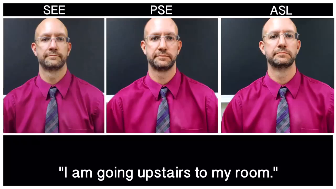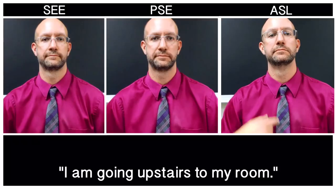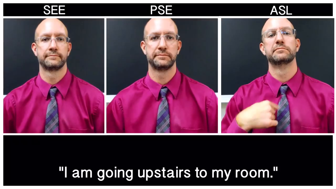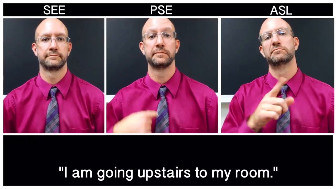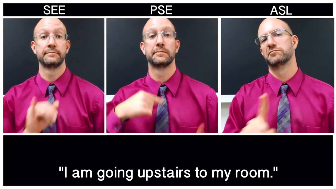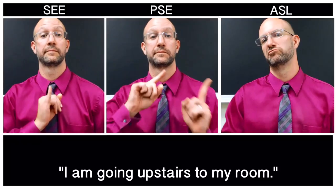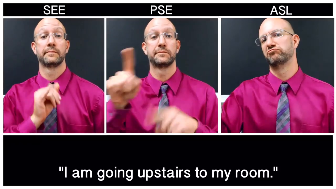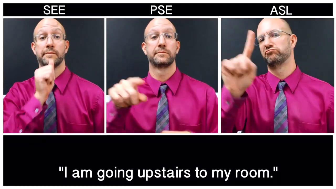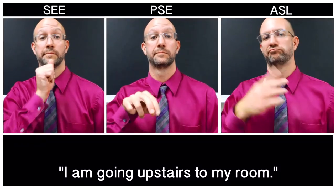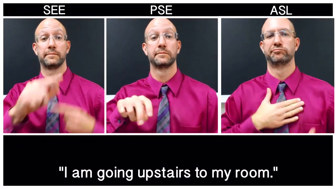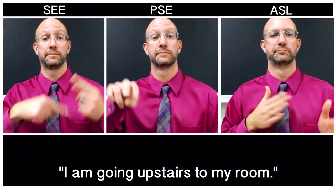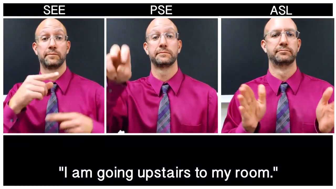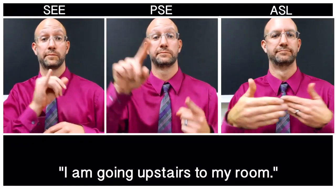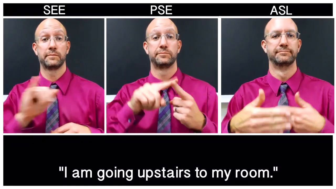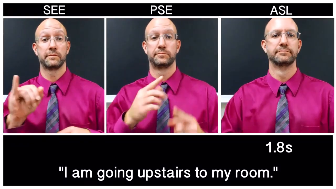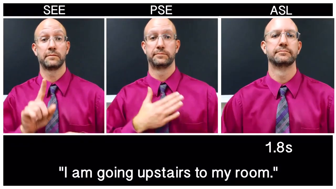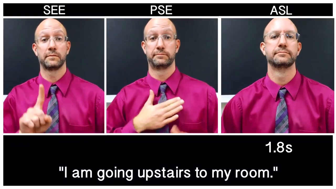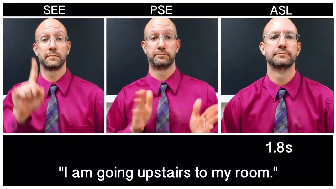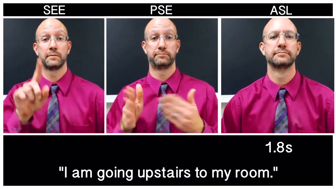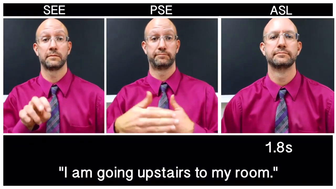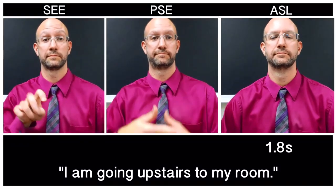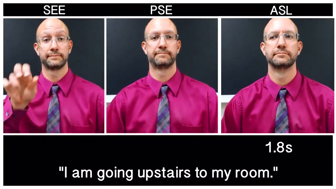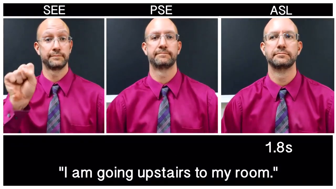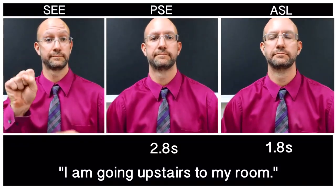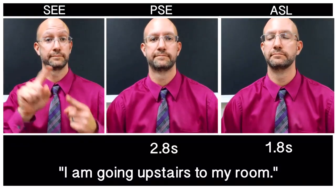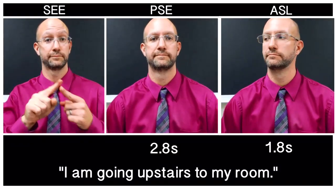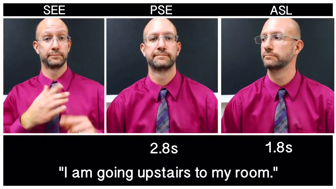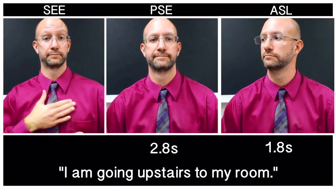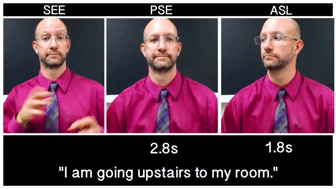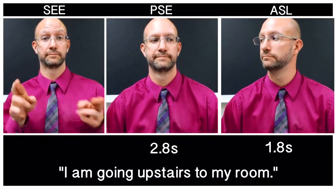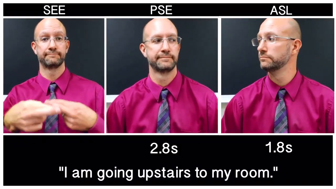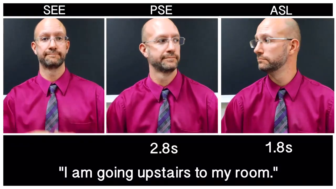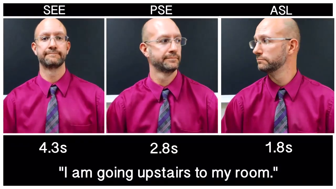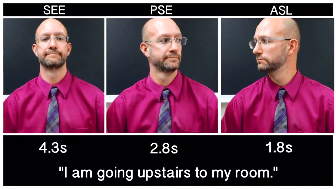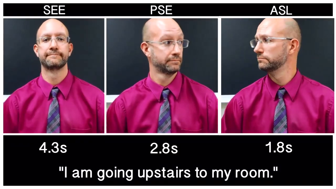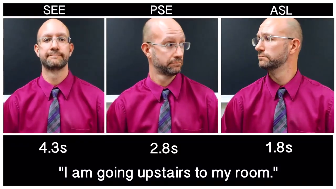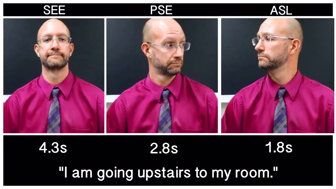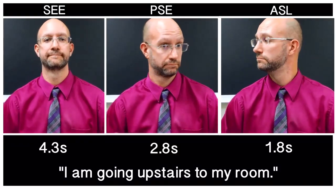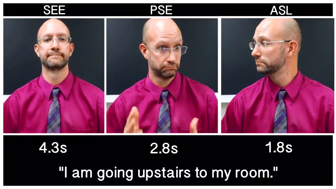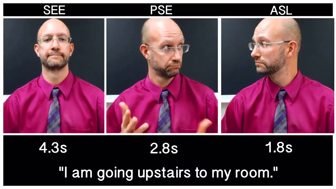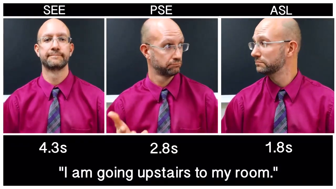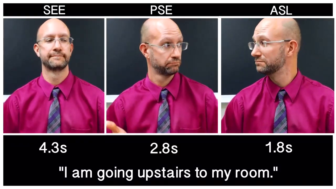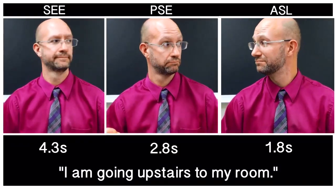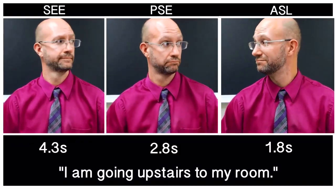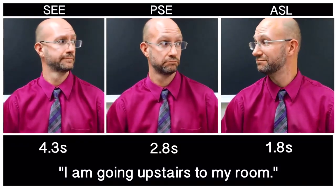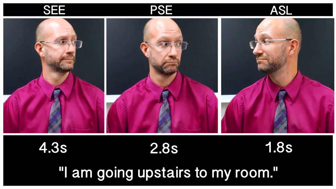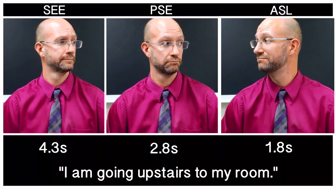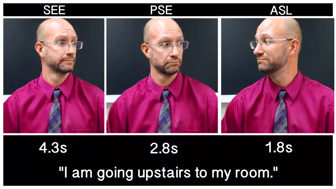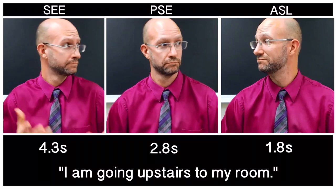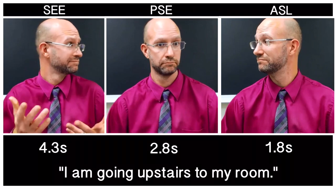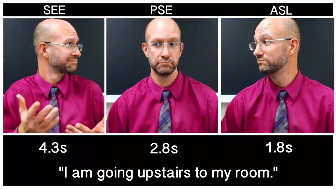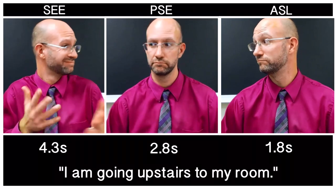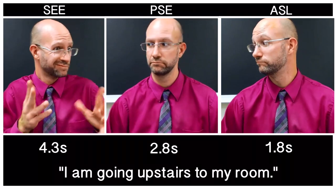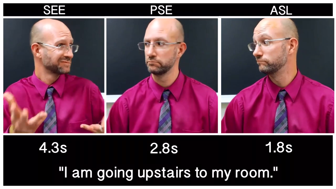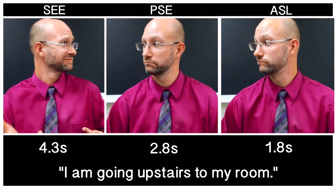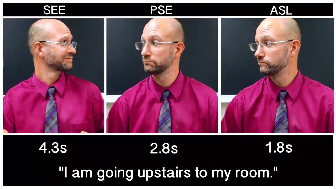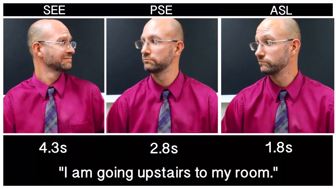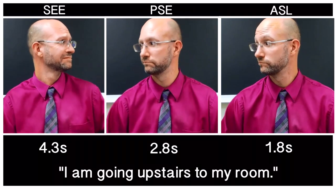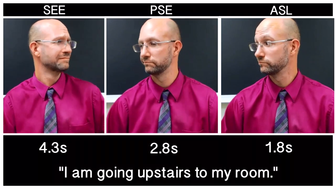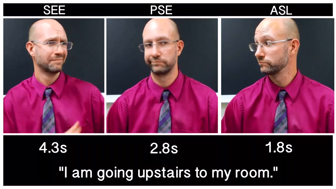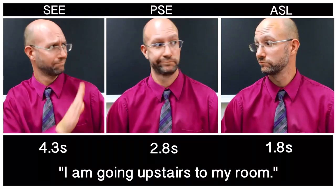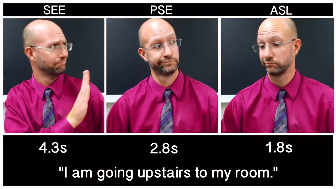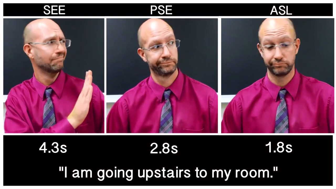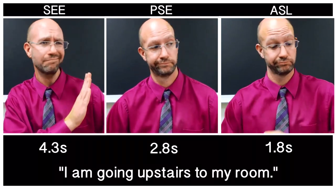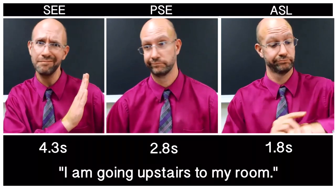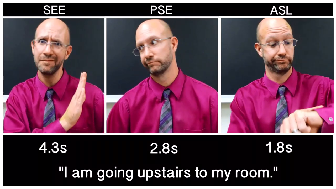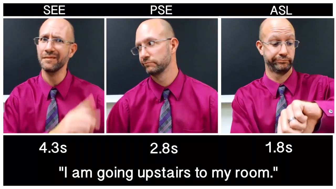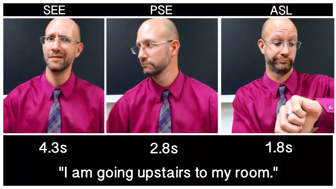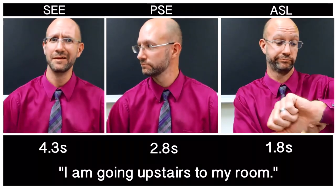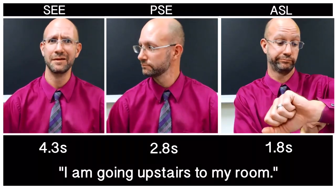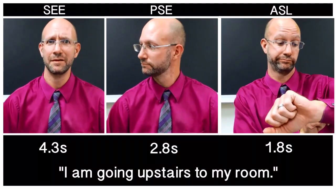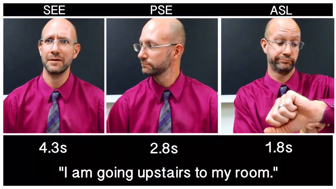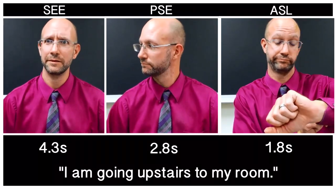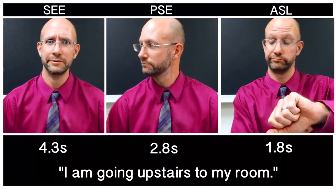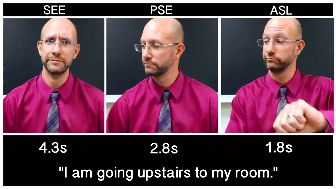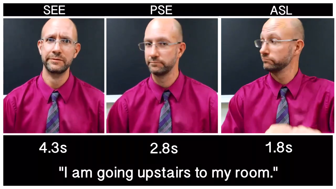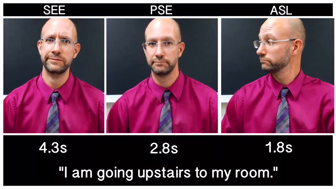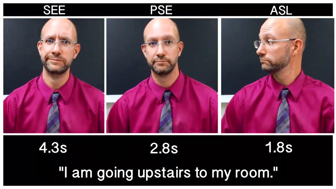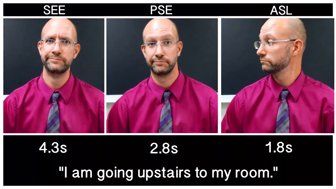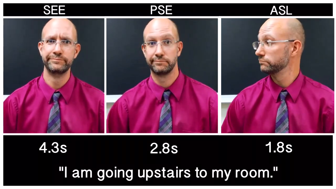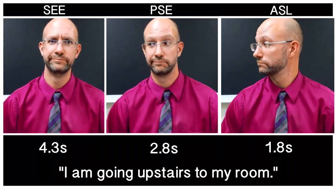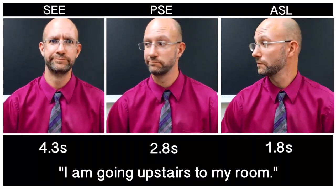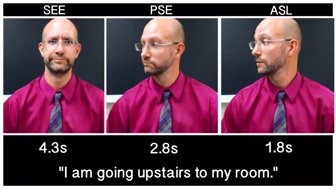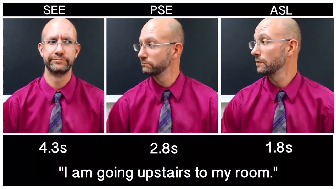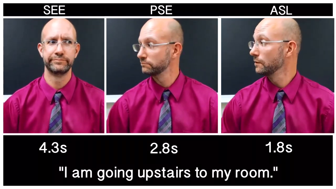I am going upstairs to my room.